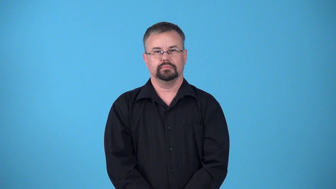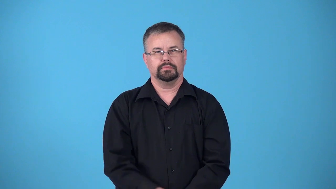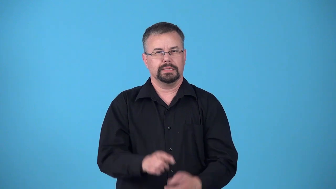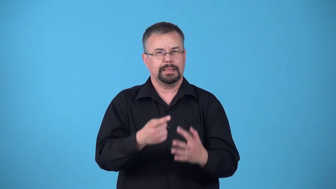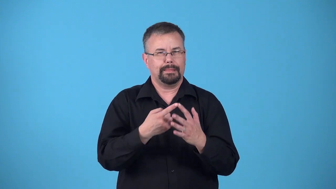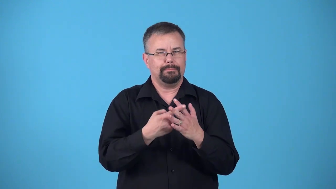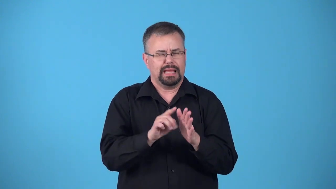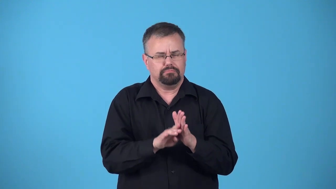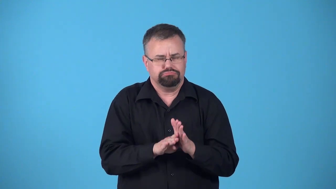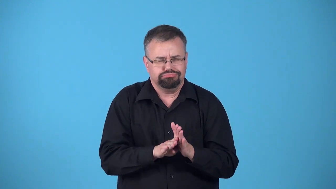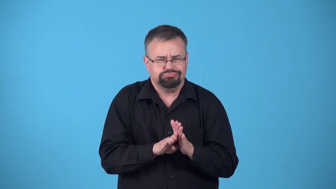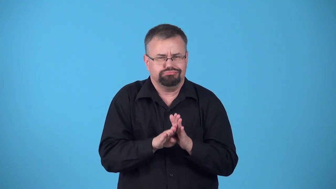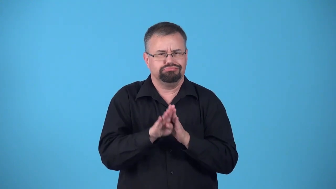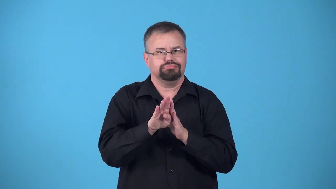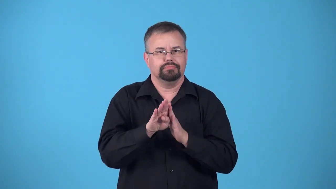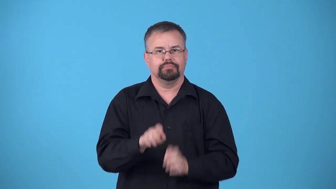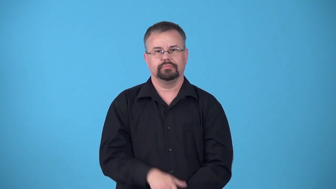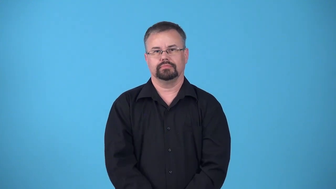in embryo